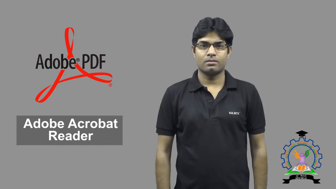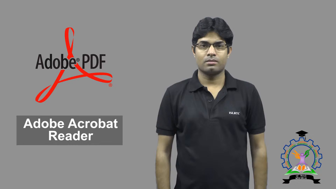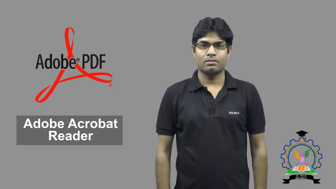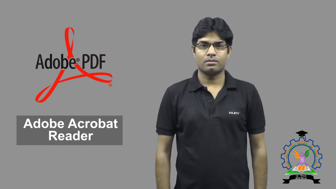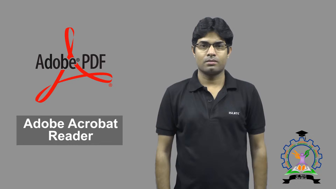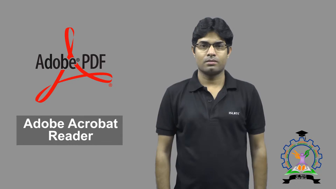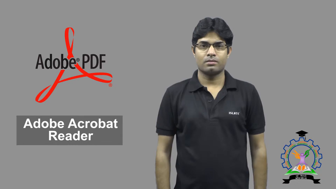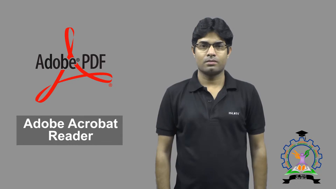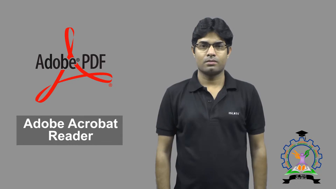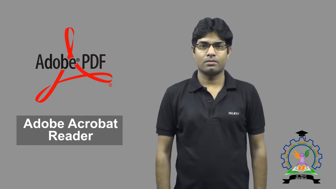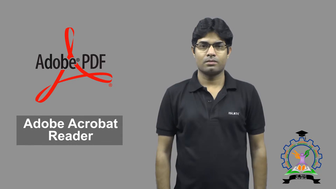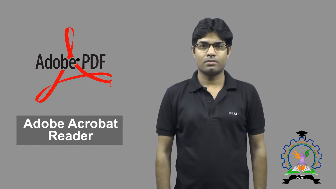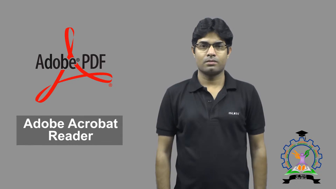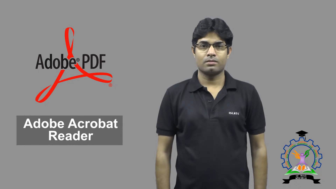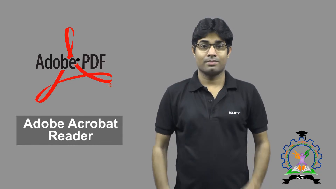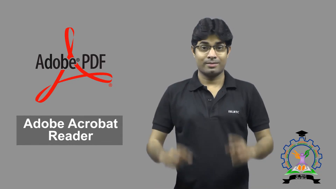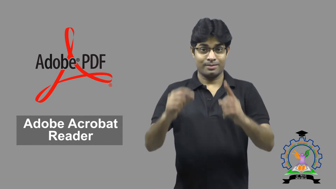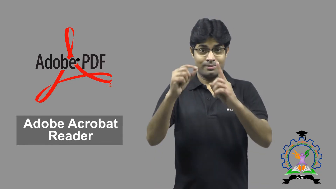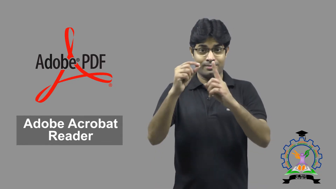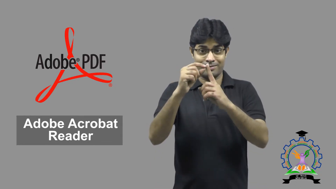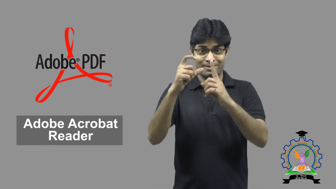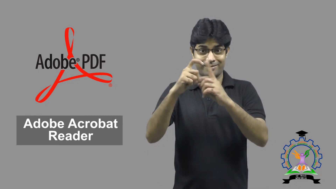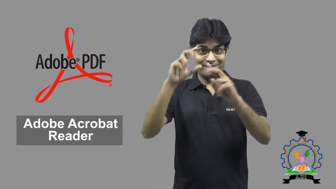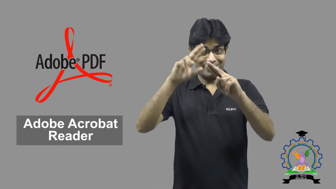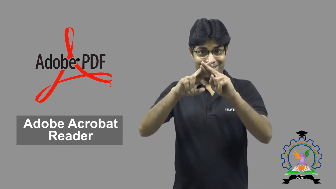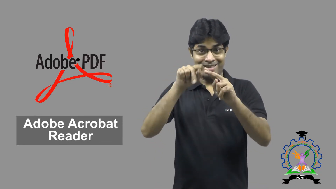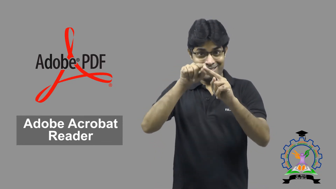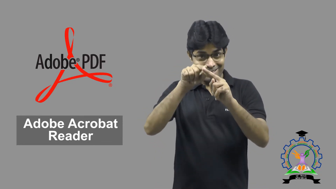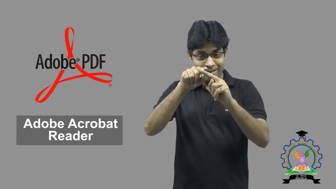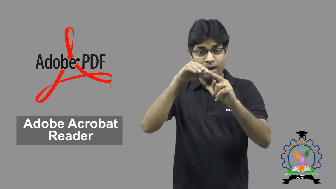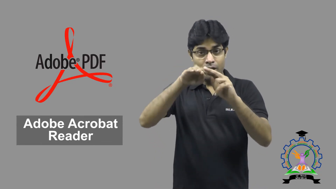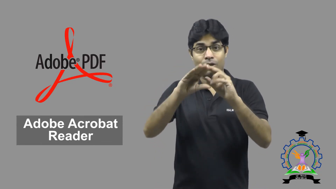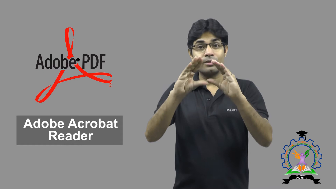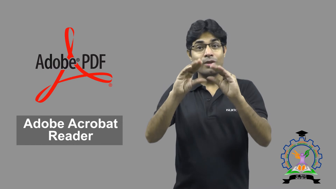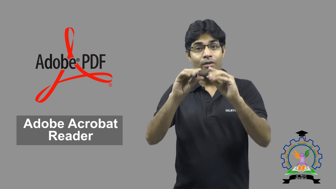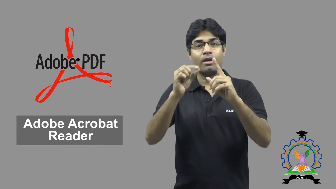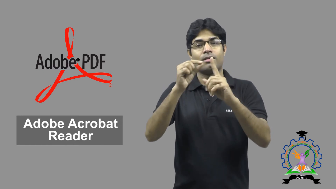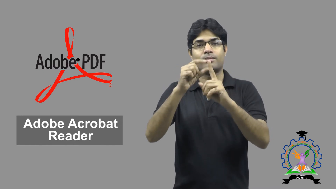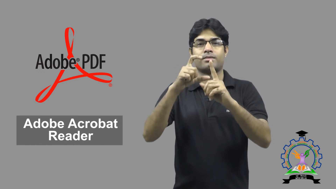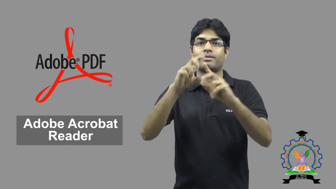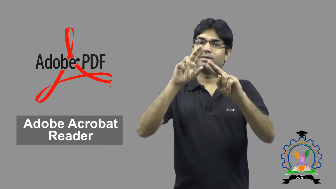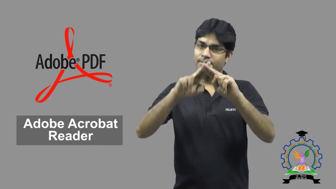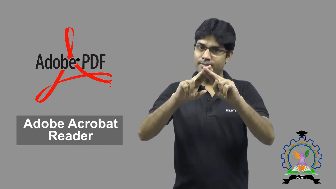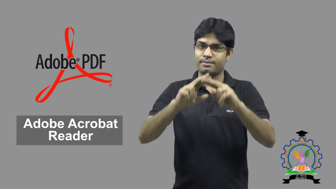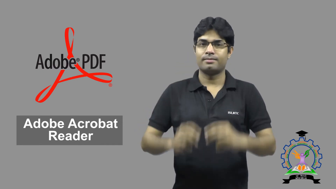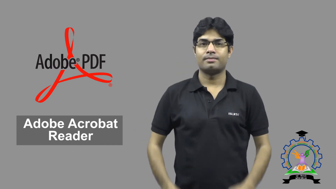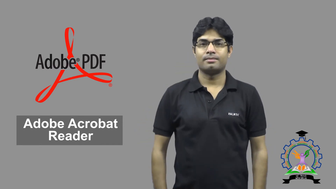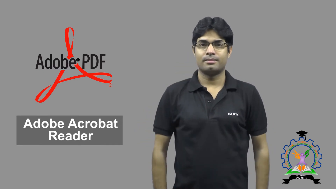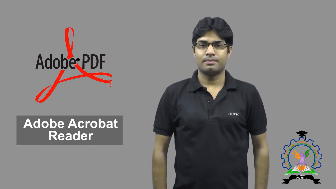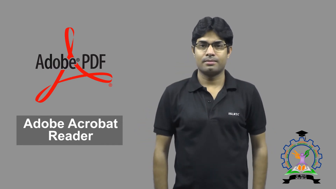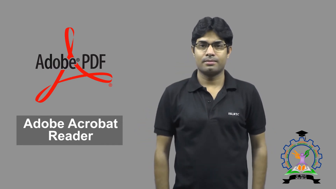Adobe Acrobat Reader